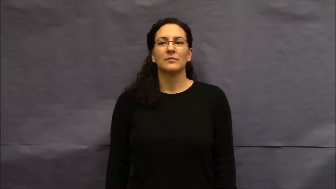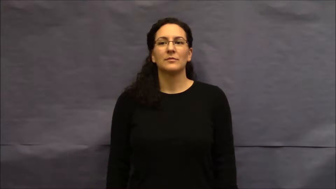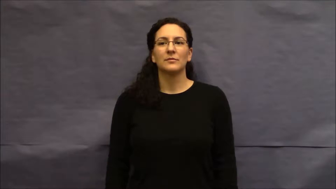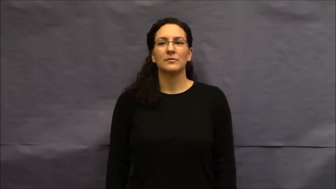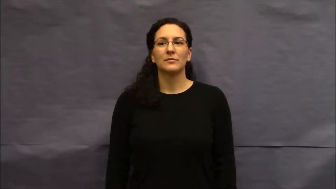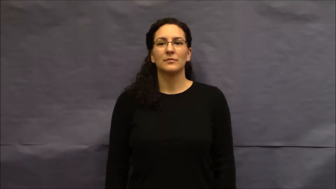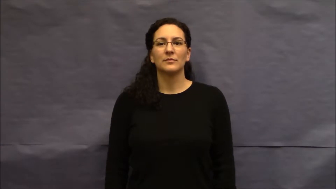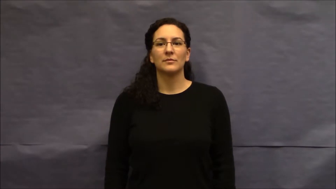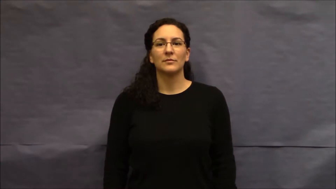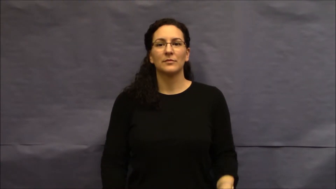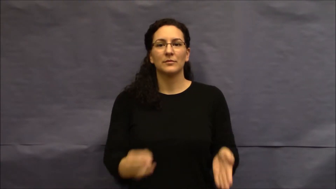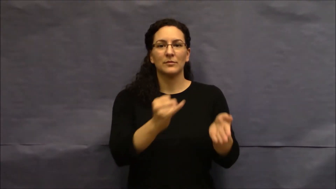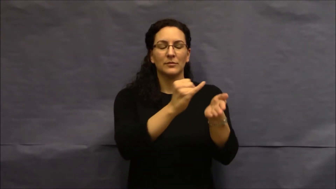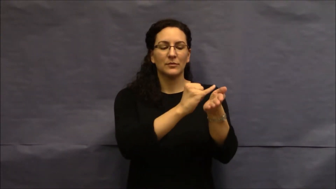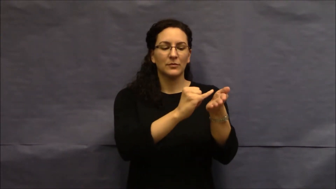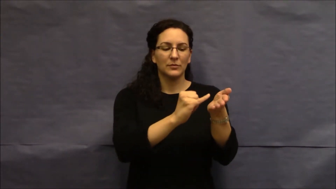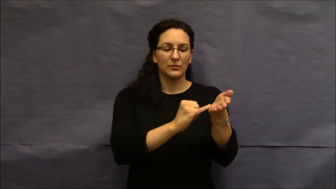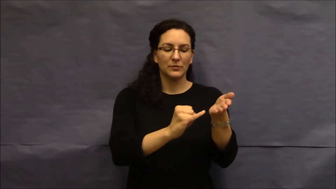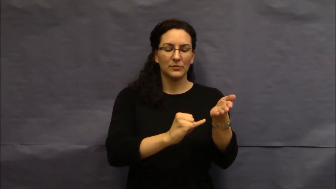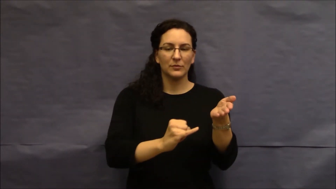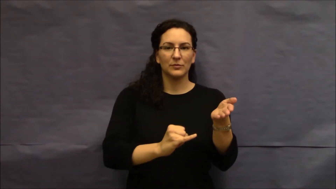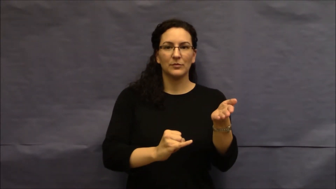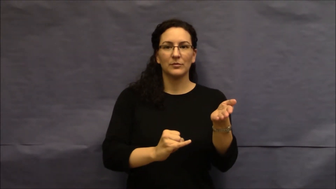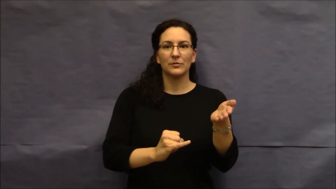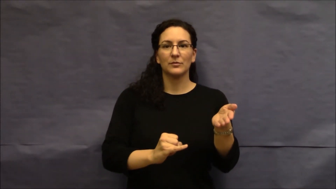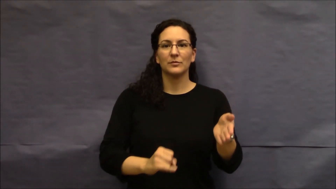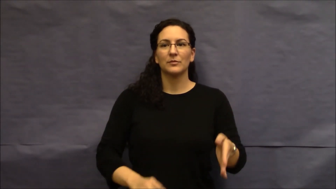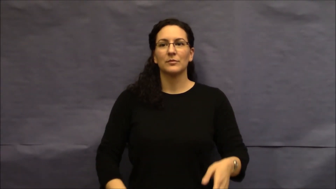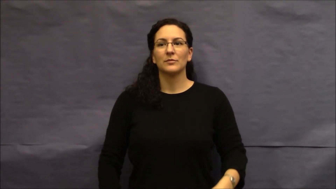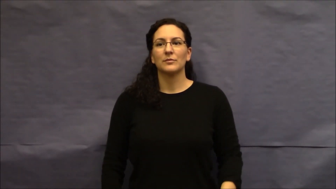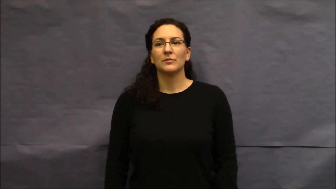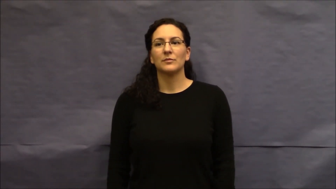Draw